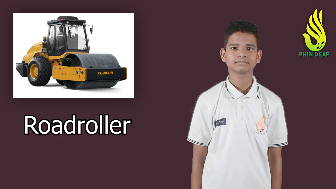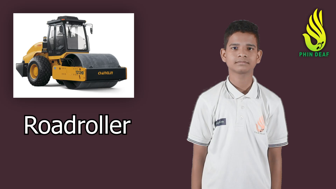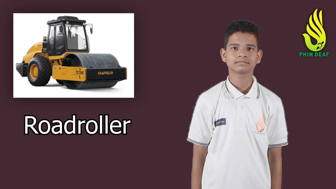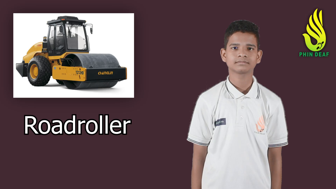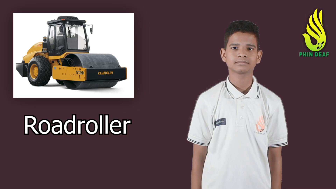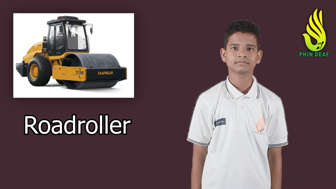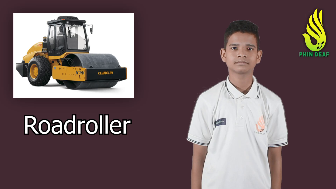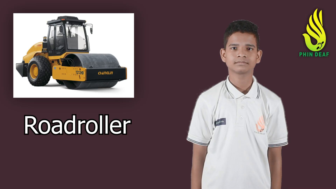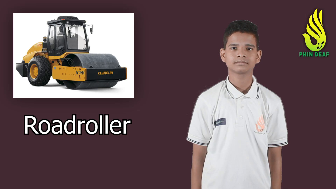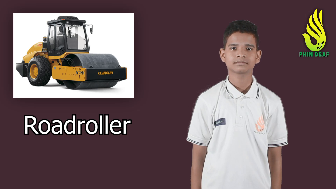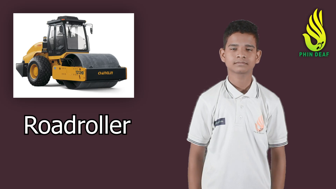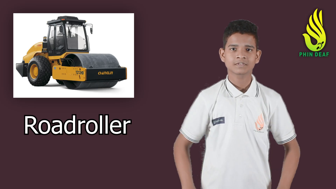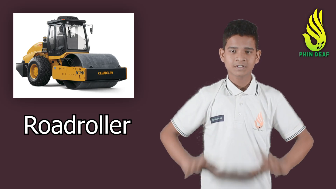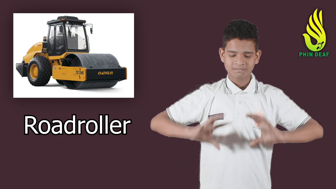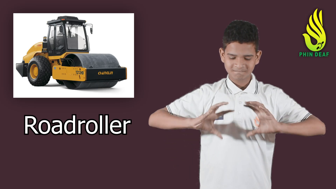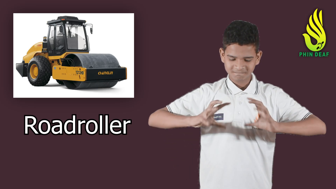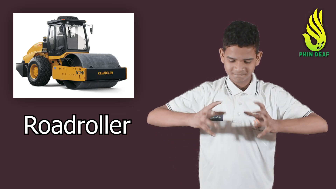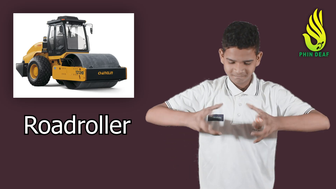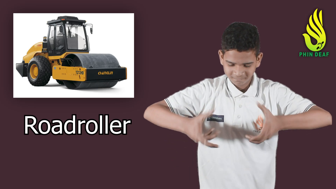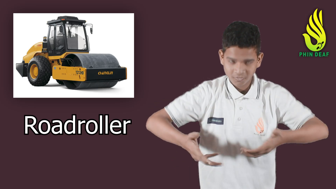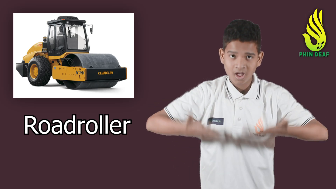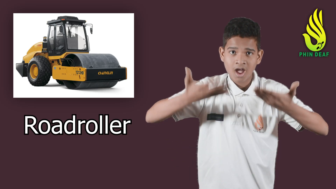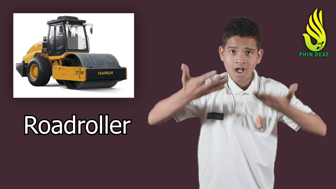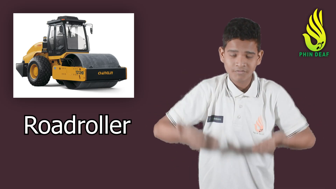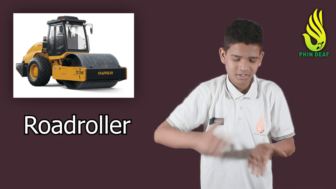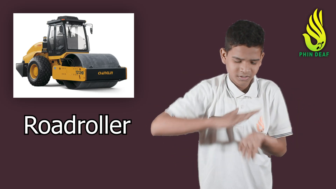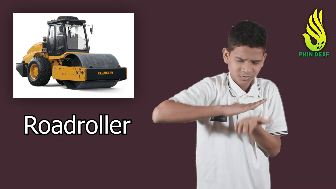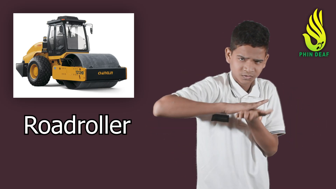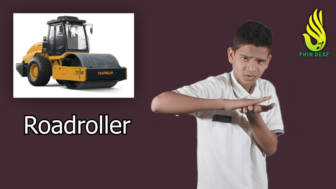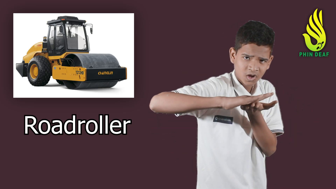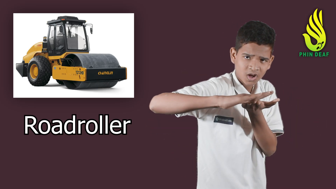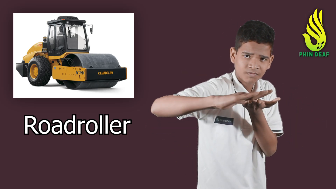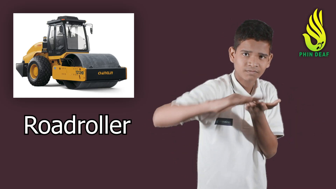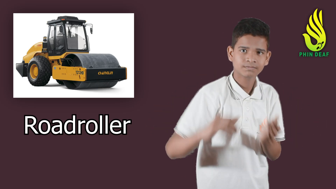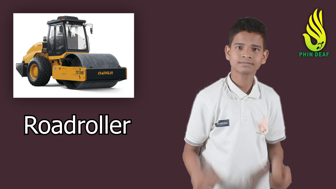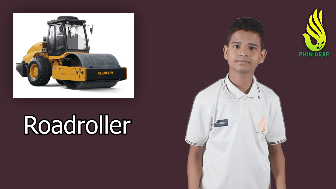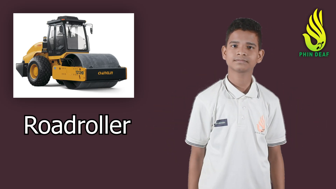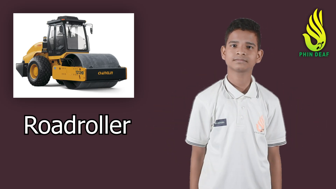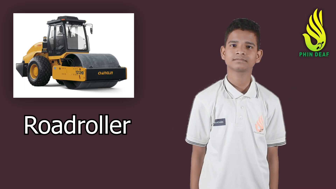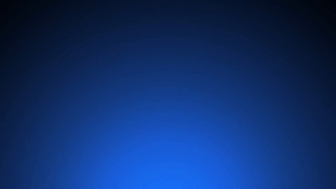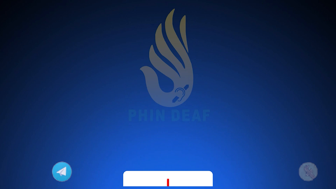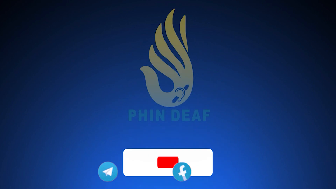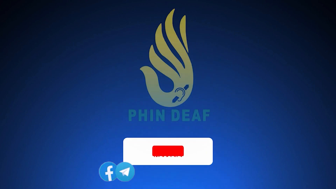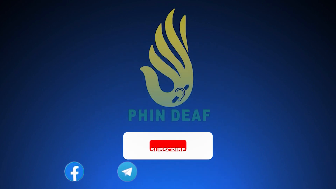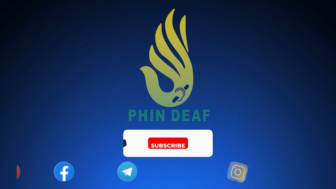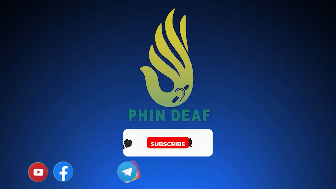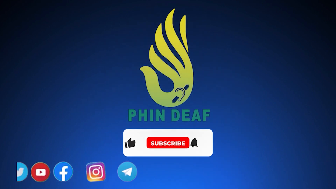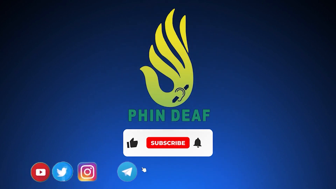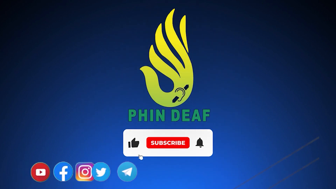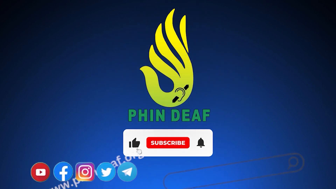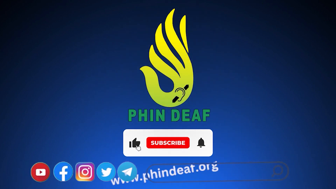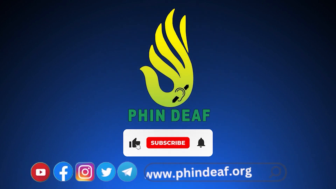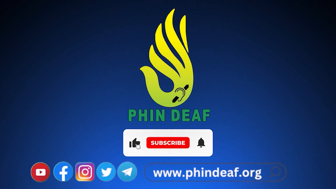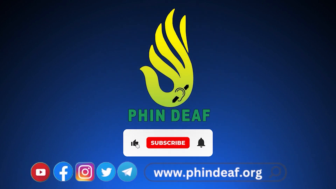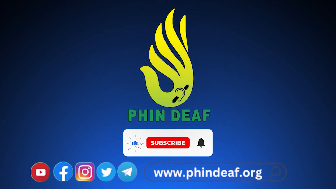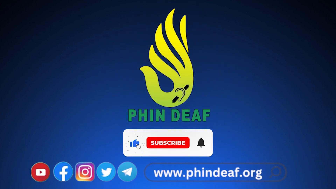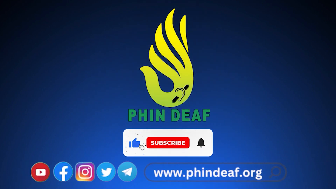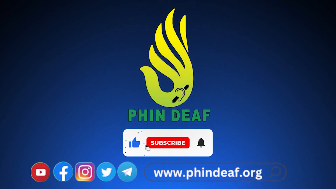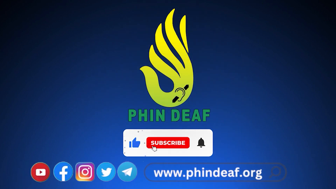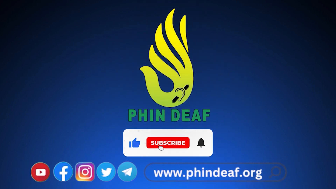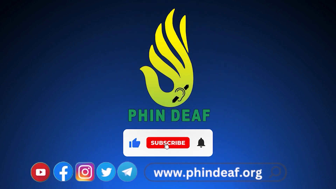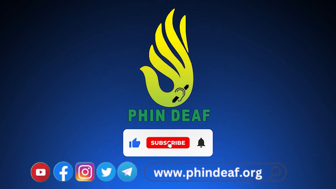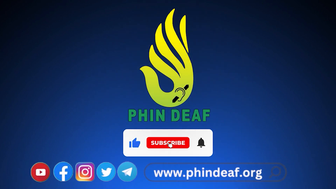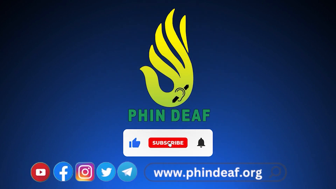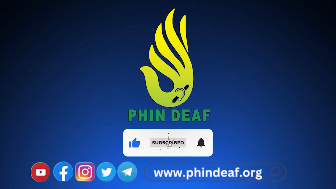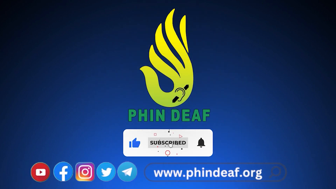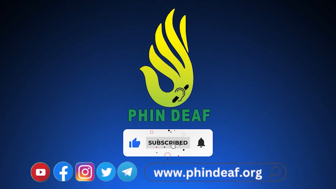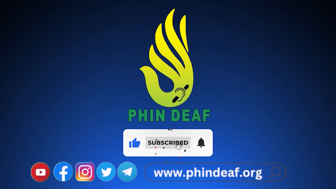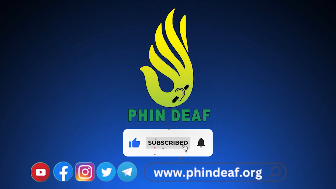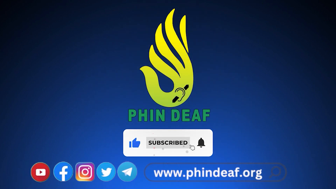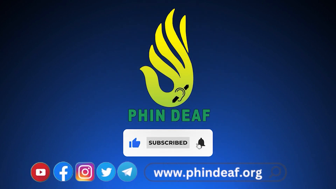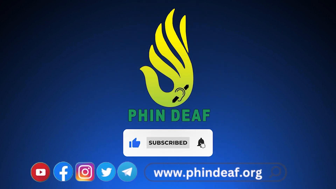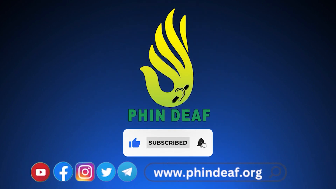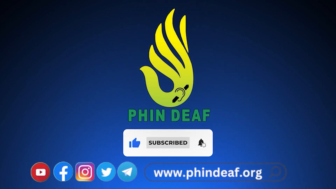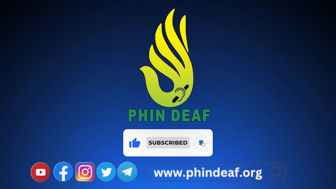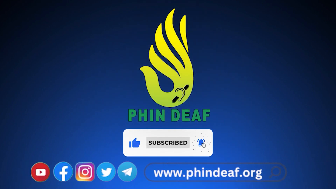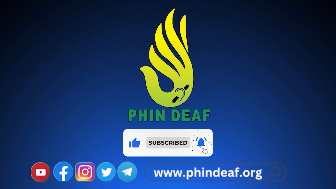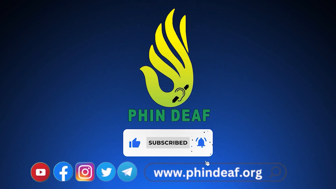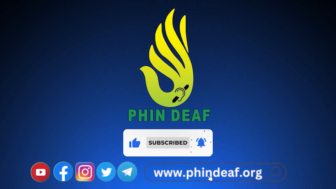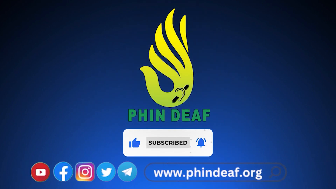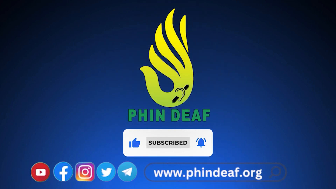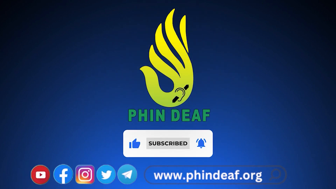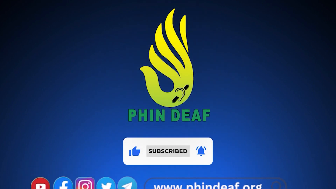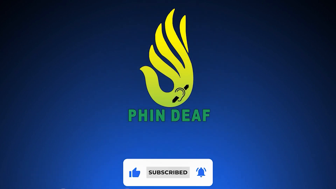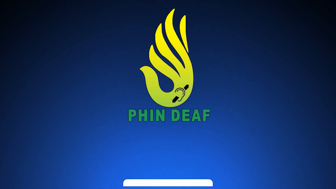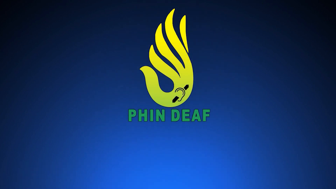Roadroller